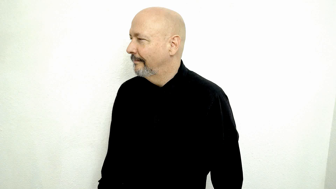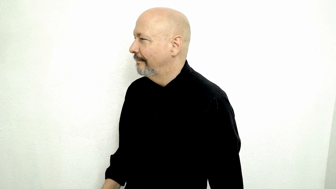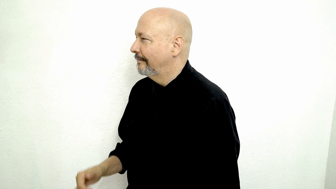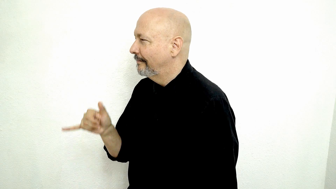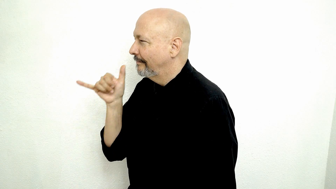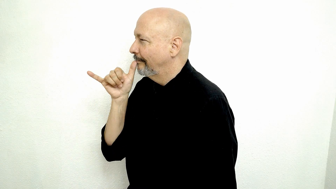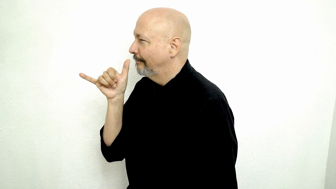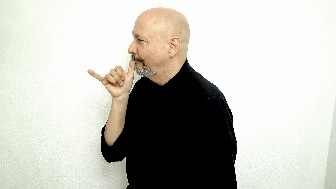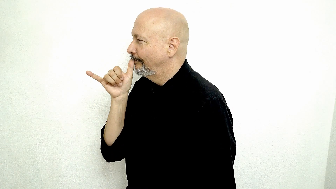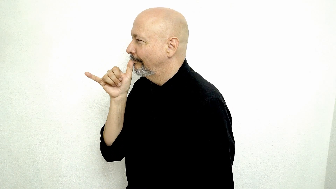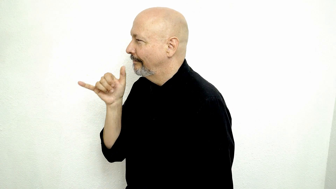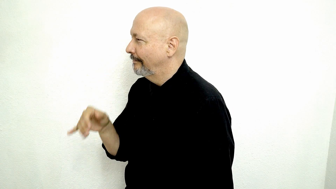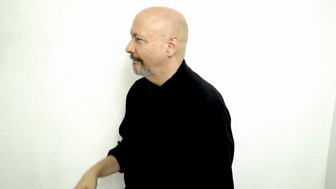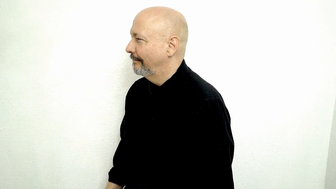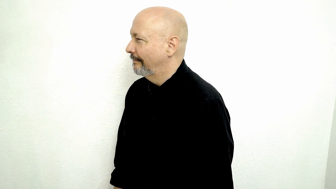PIPE (pipe used for smoking, side view)